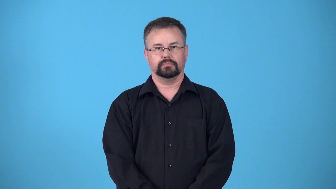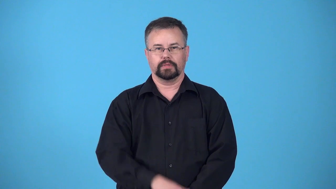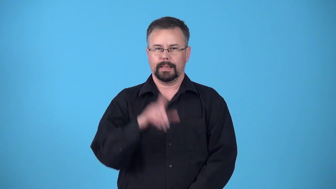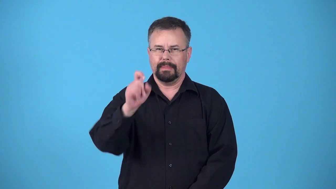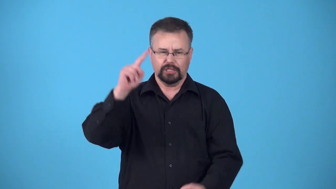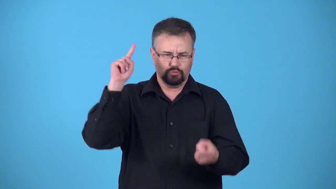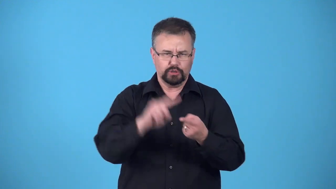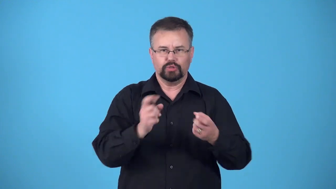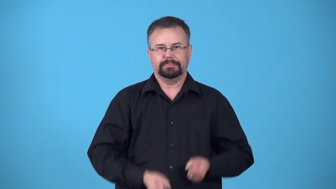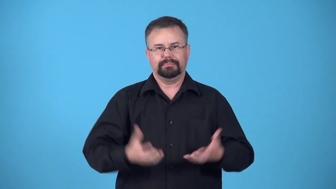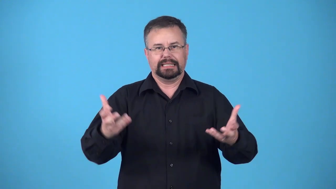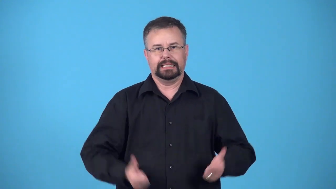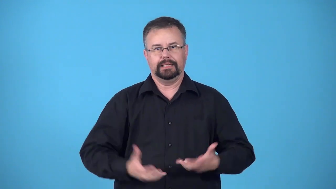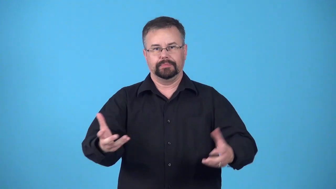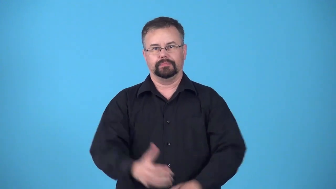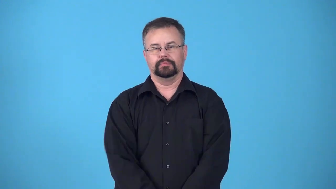tighten your belt